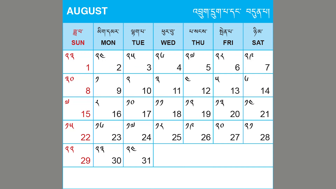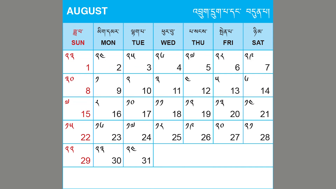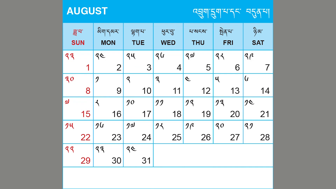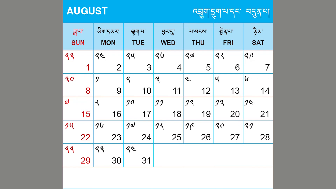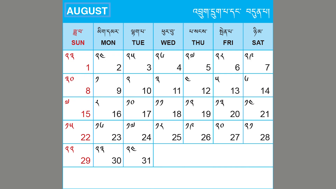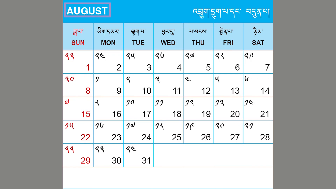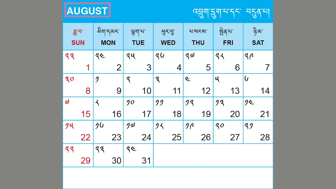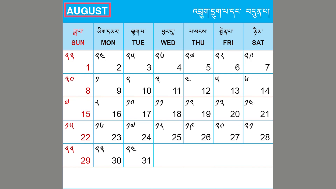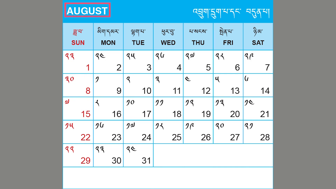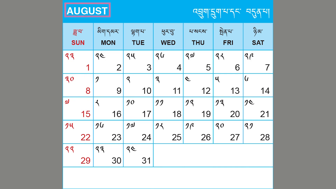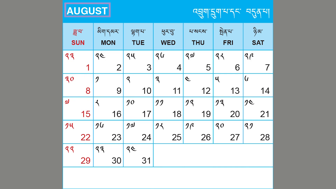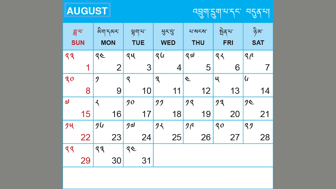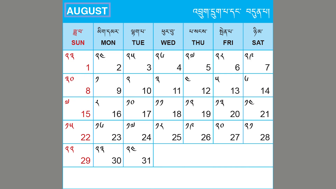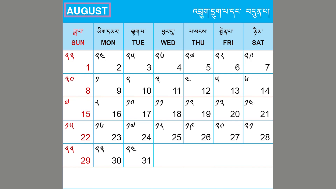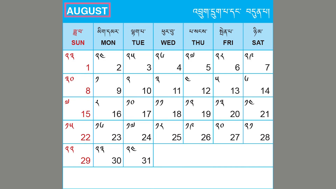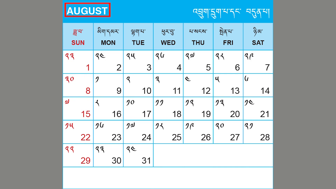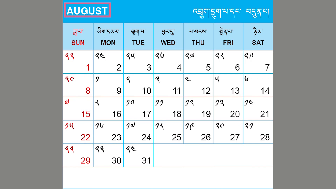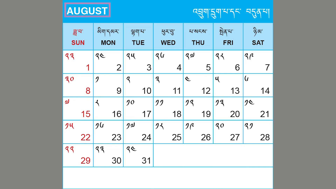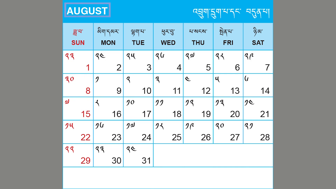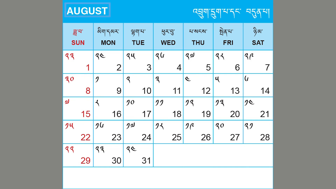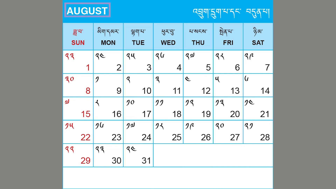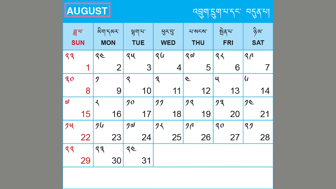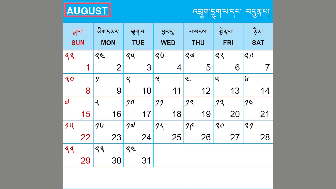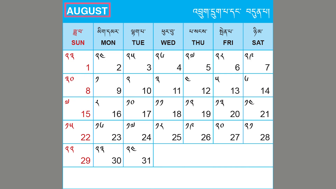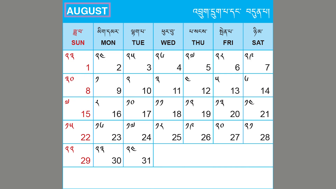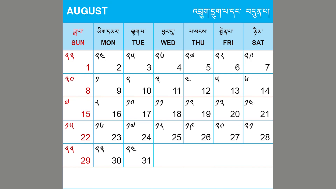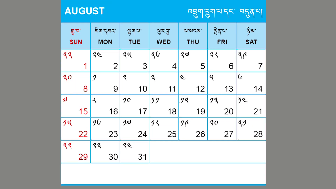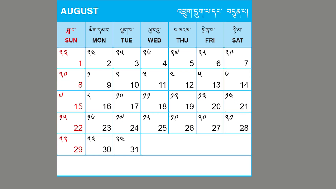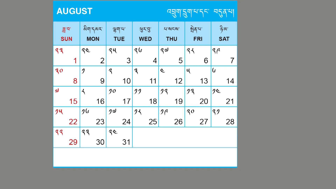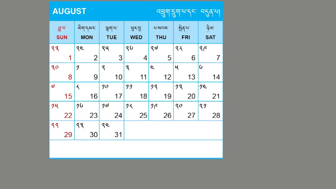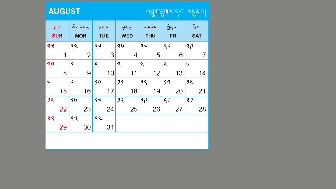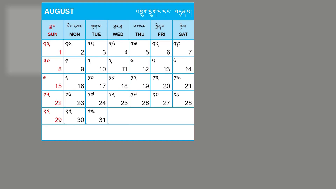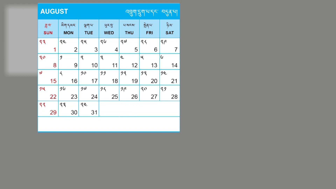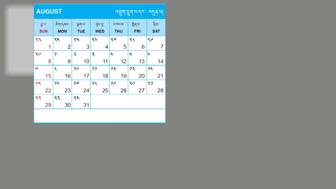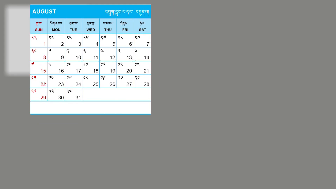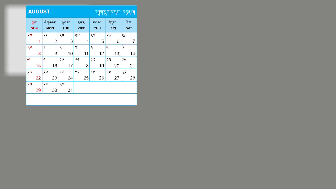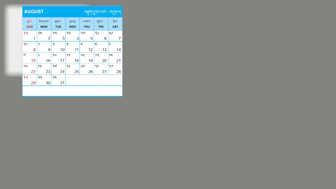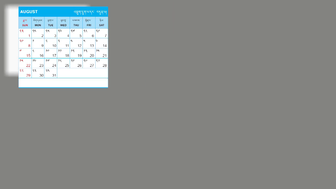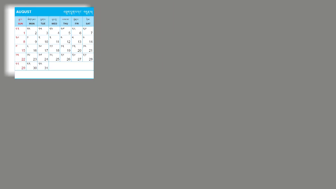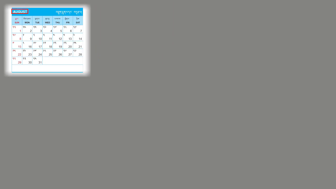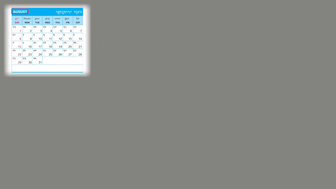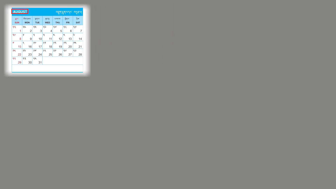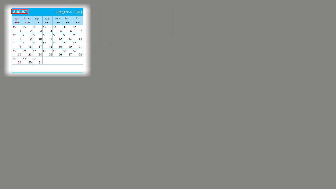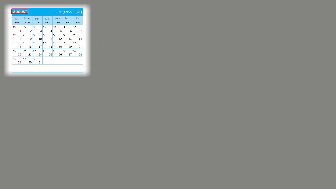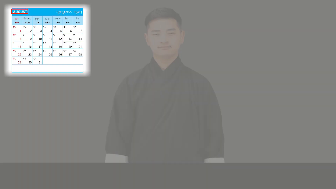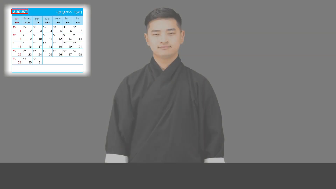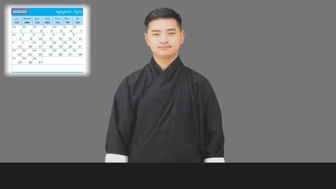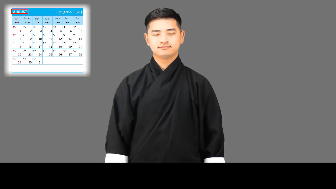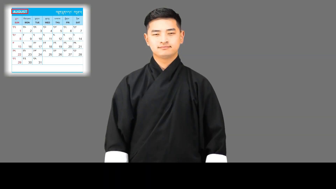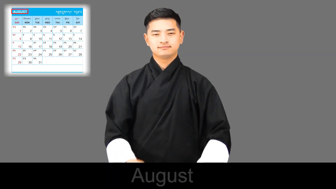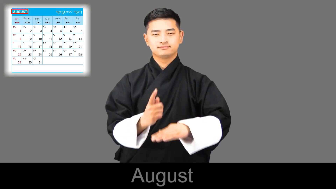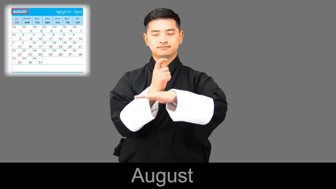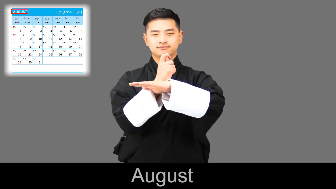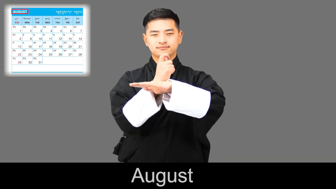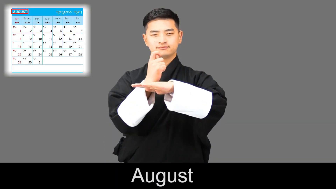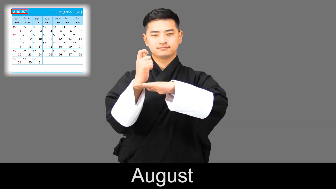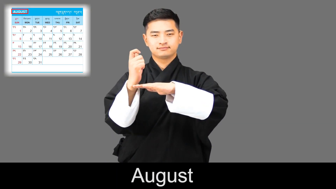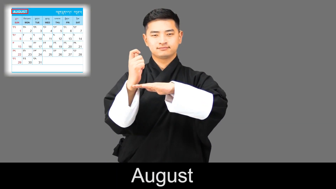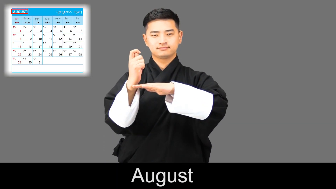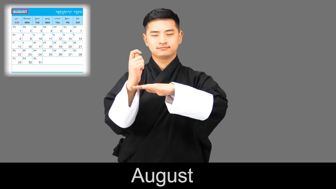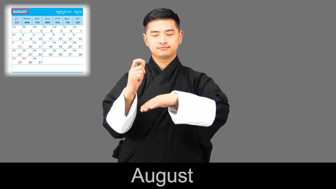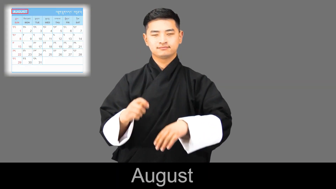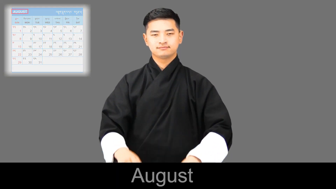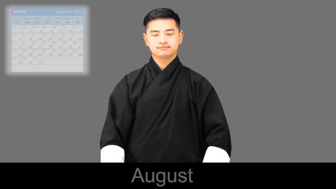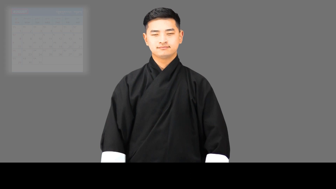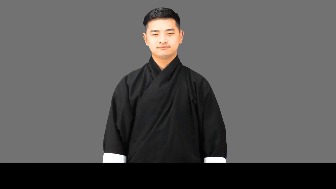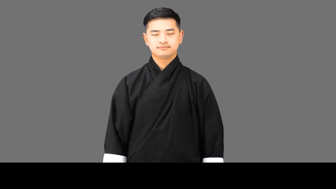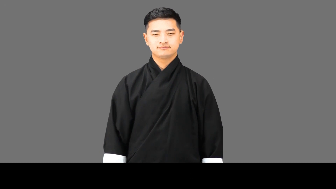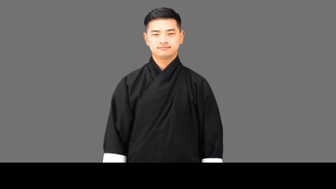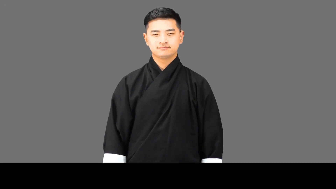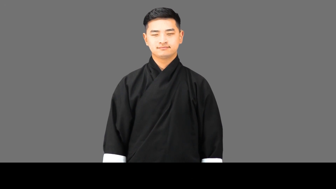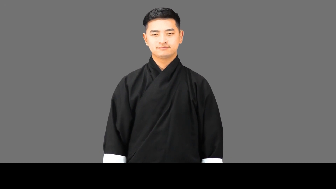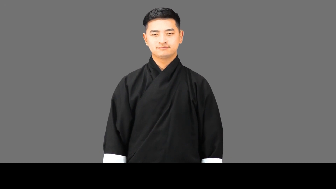August